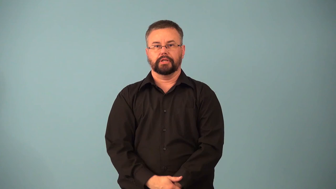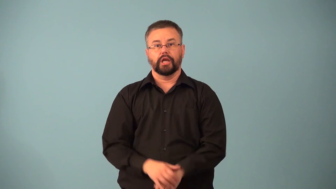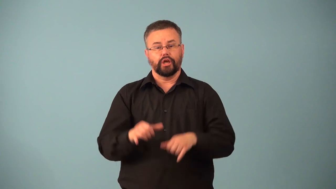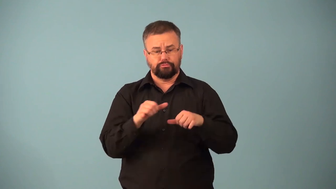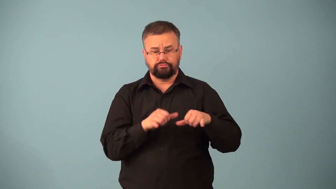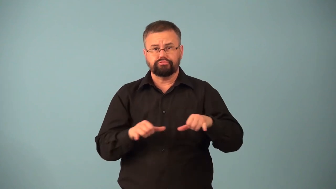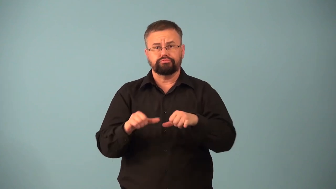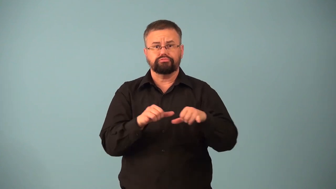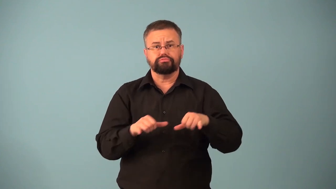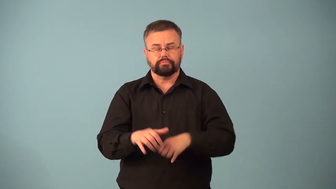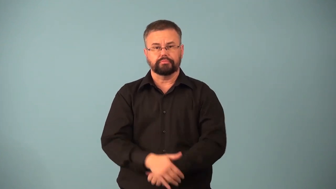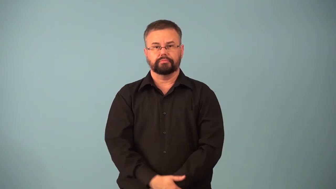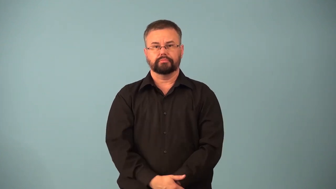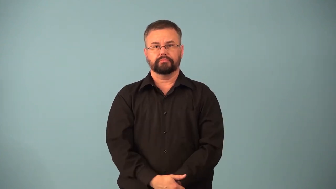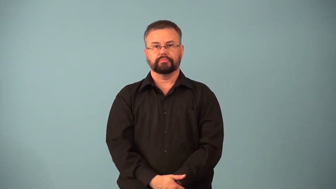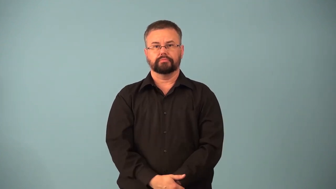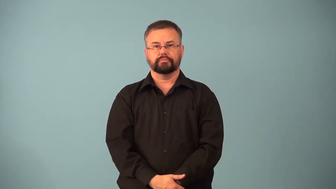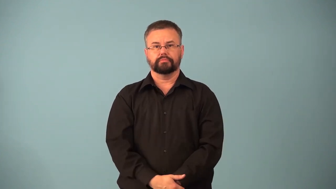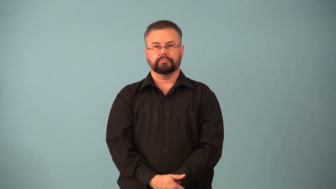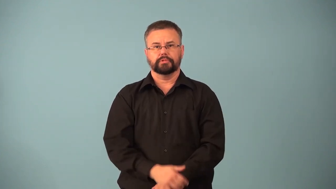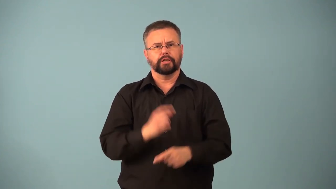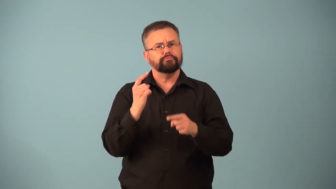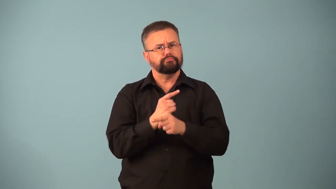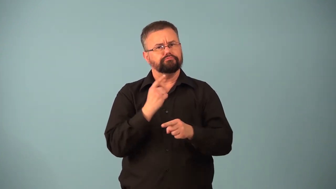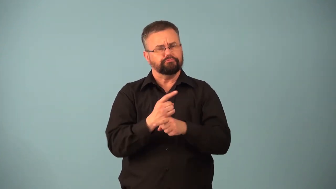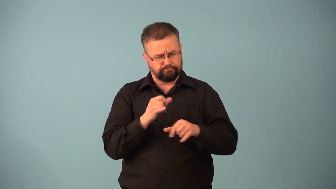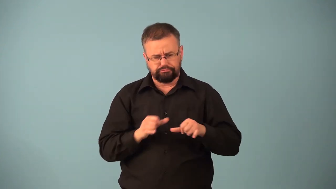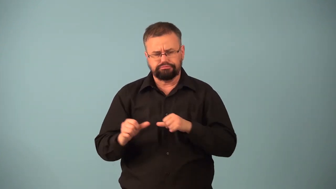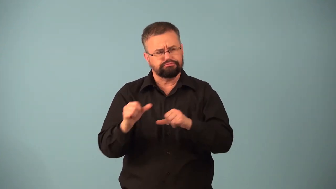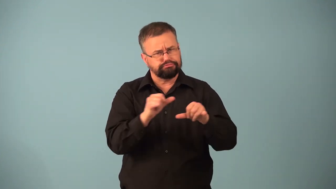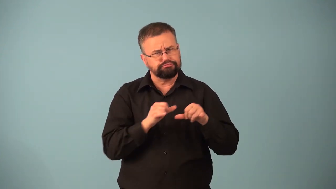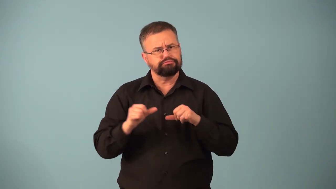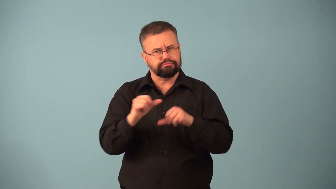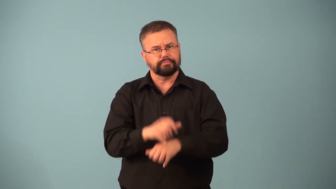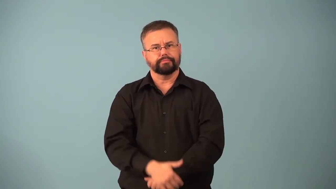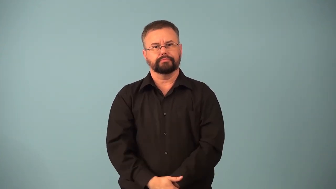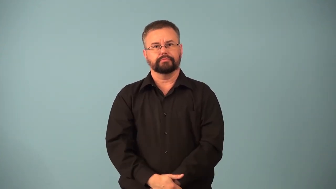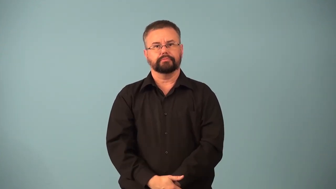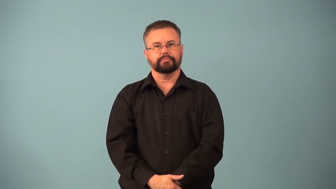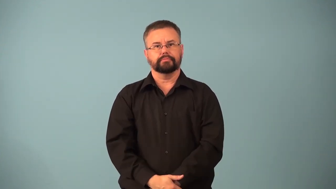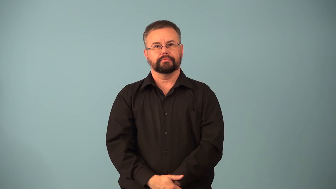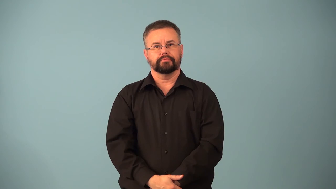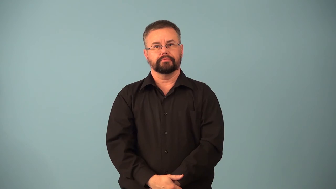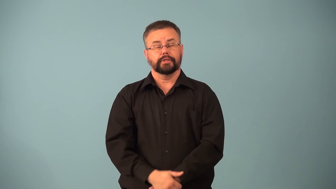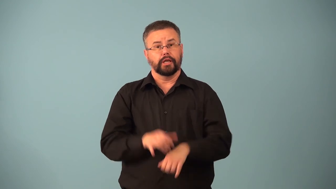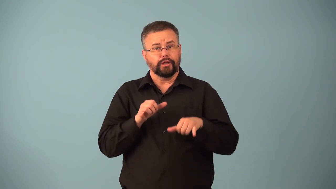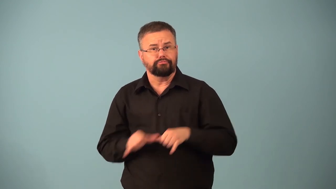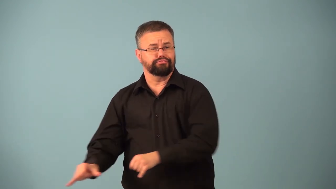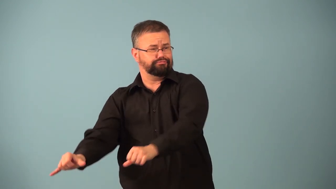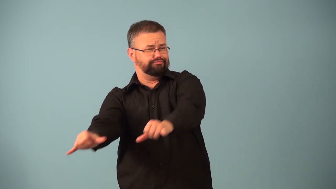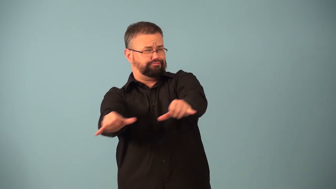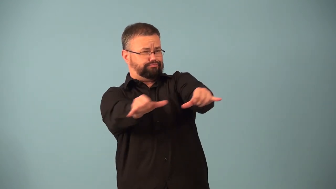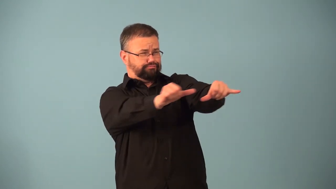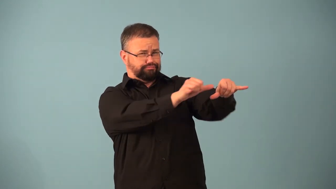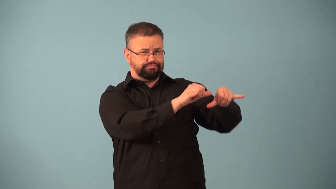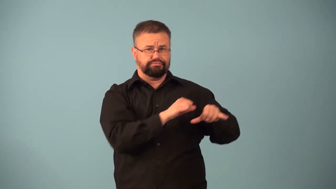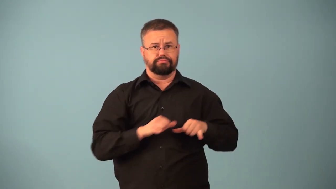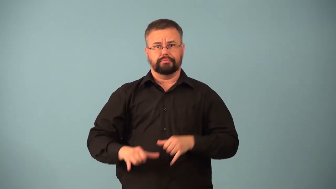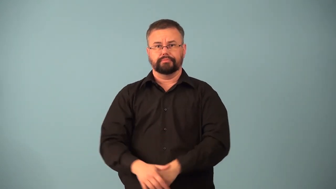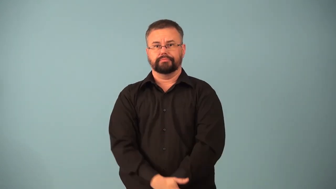common, commoner, commonest,more common,most common